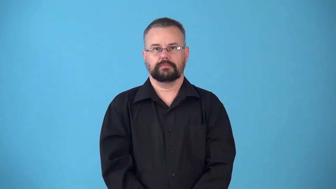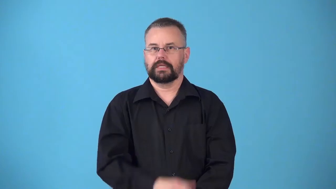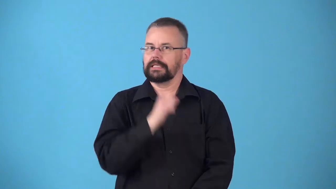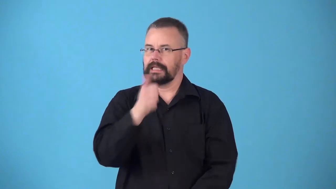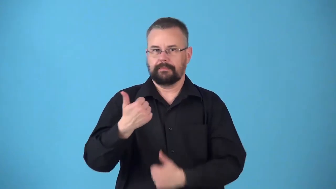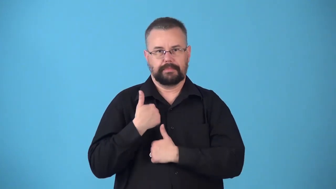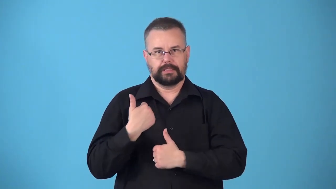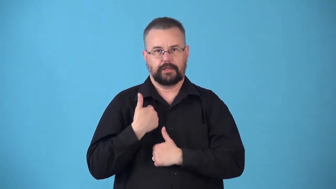nonmilitary